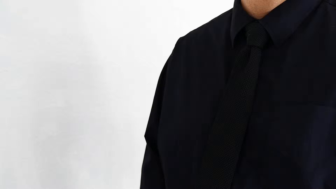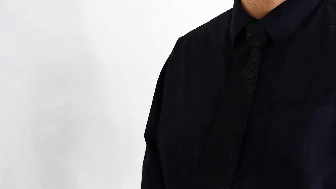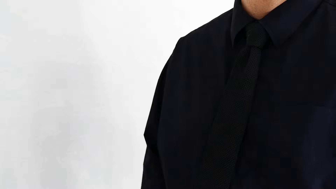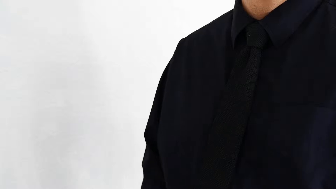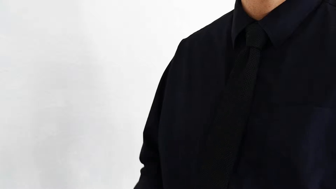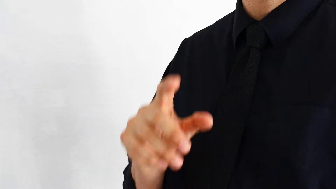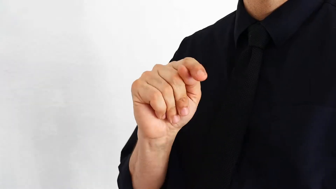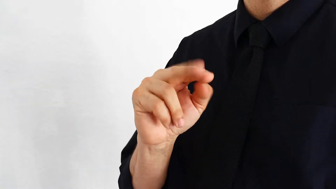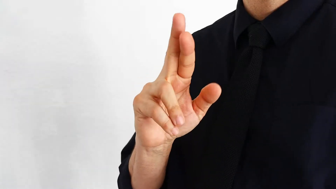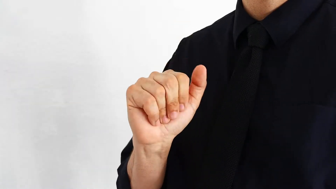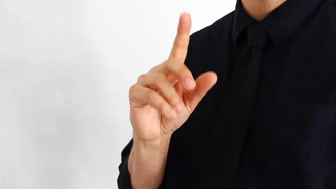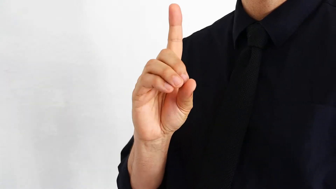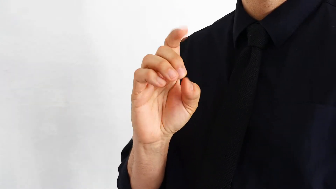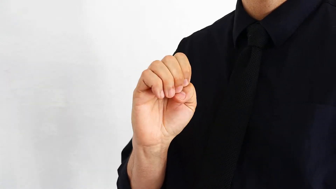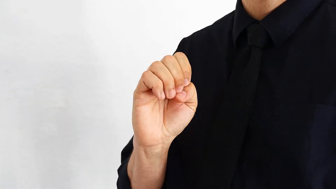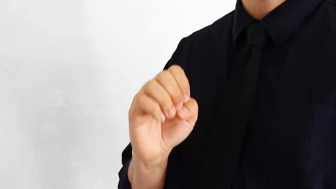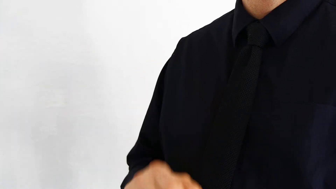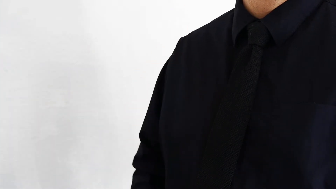T-R-A-D-E